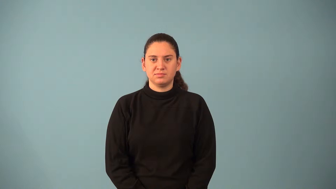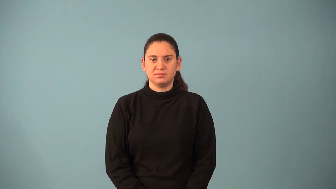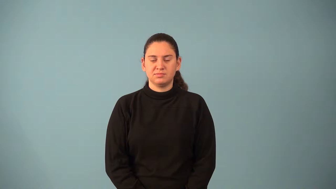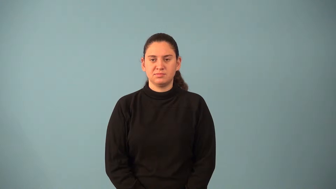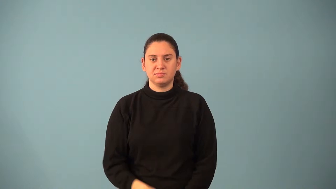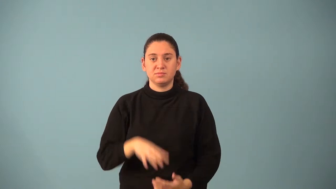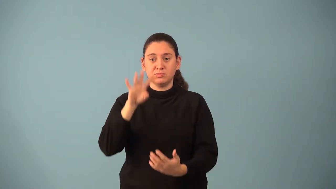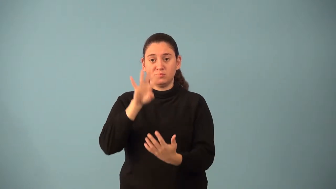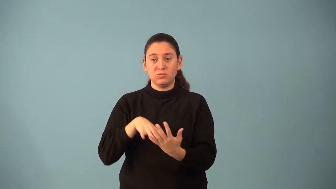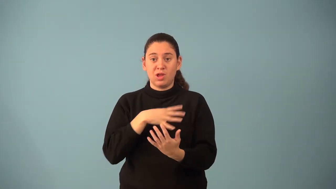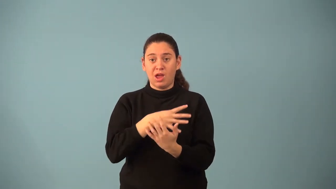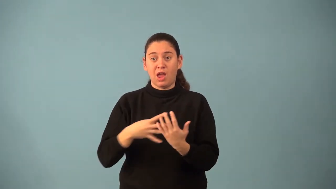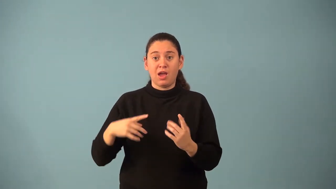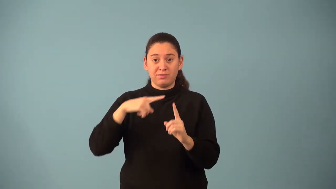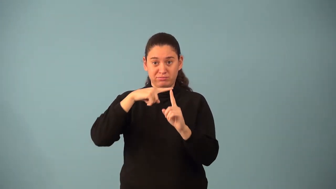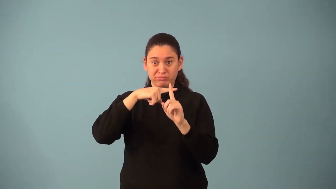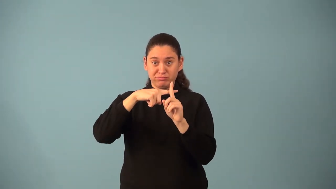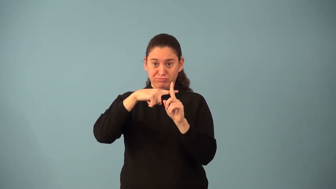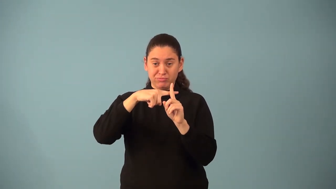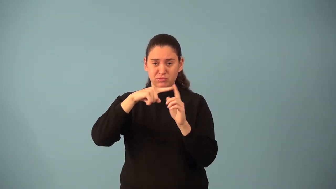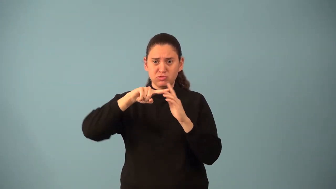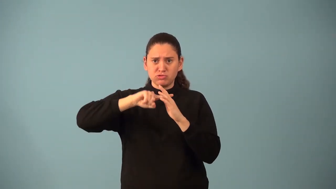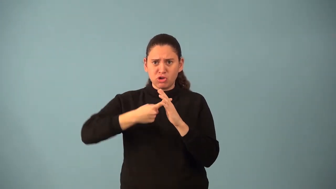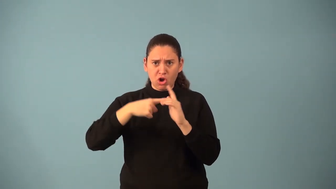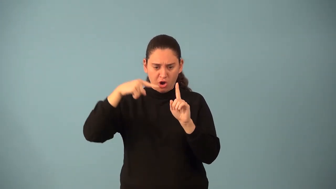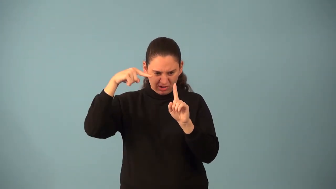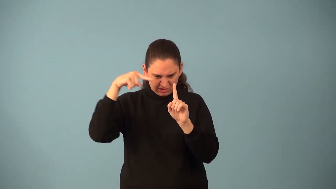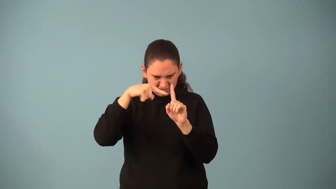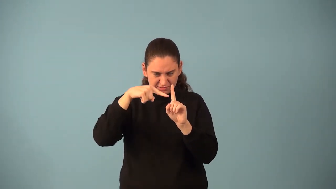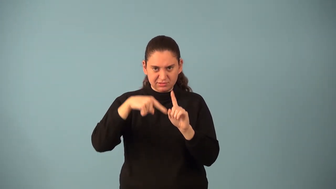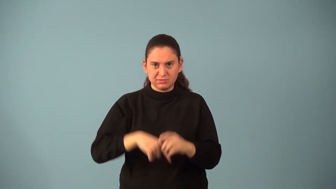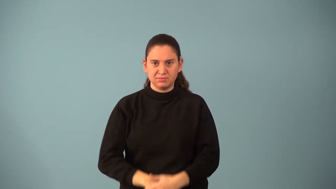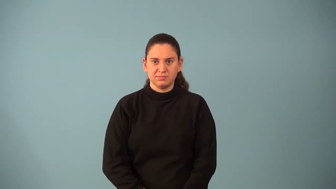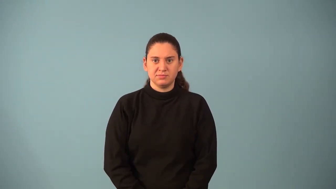origin-graph